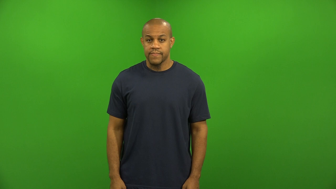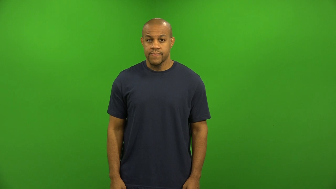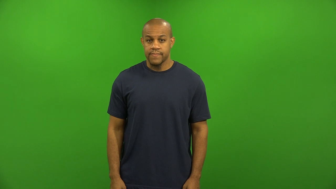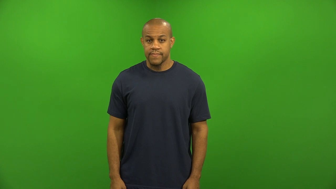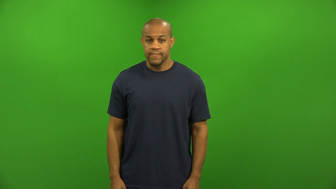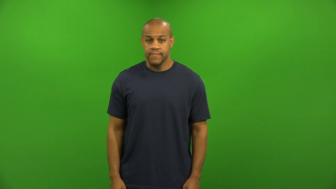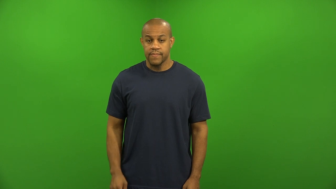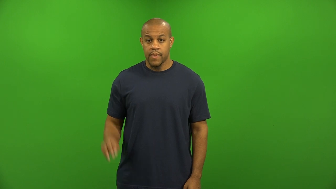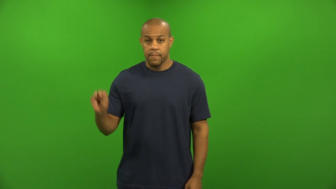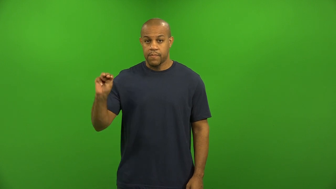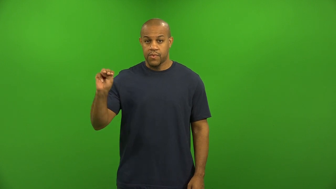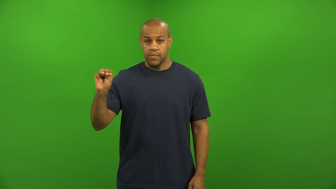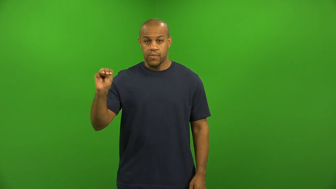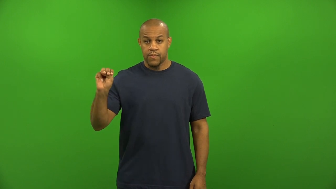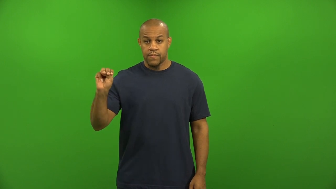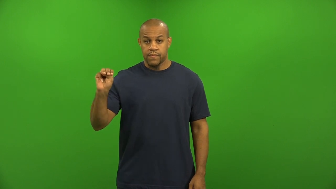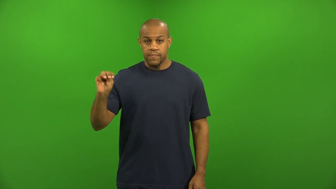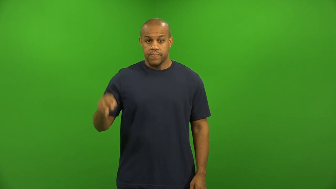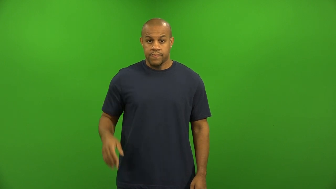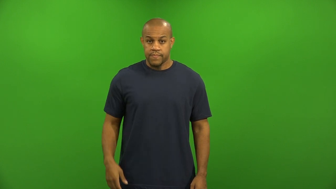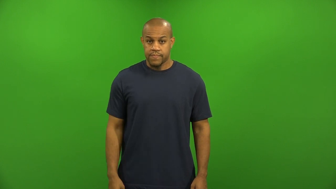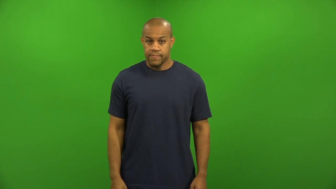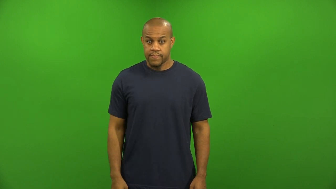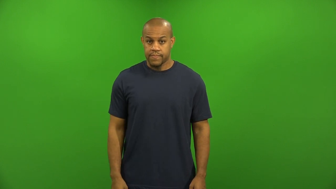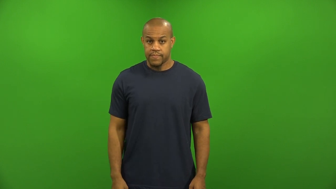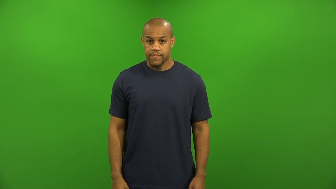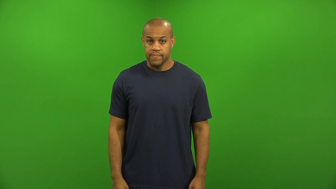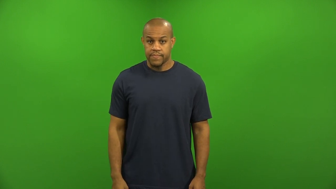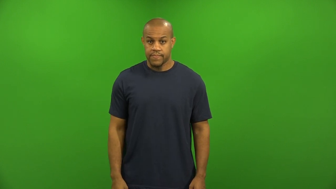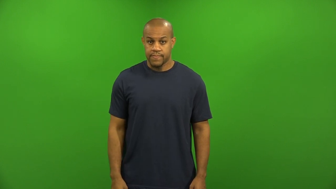Meter